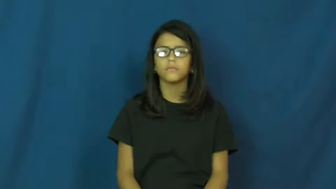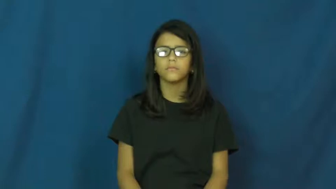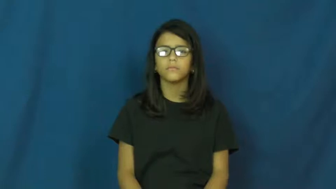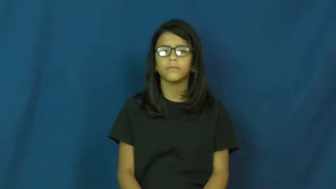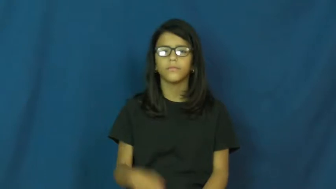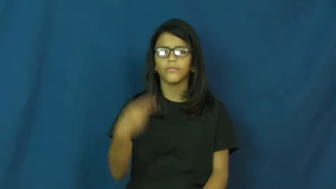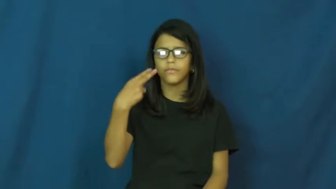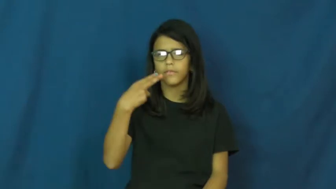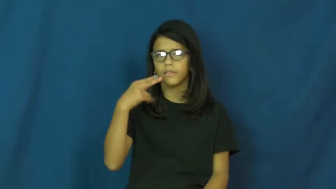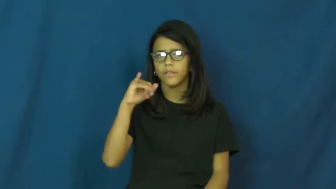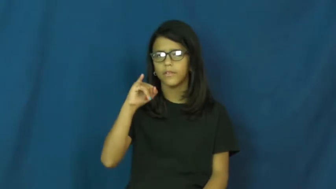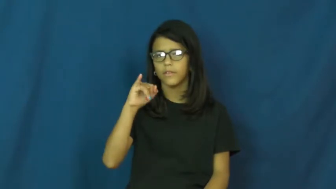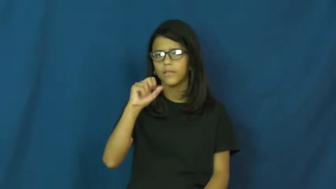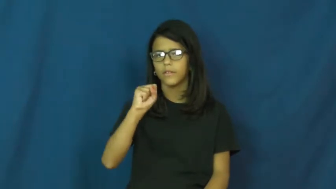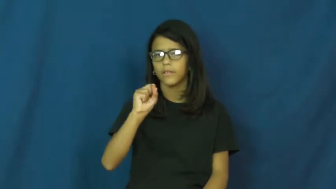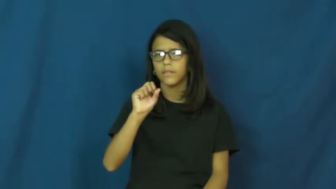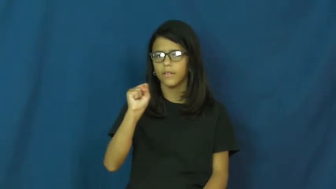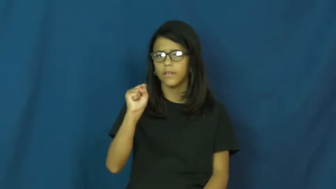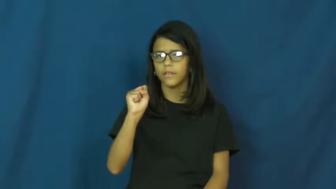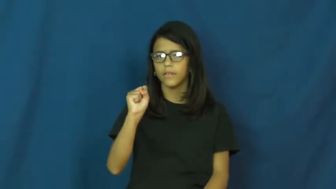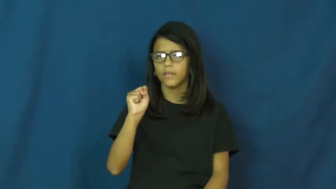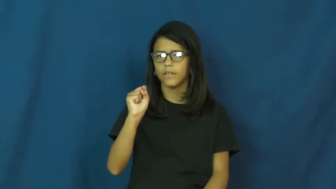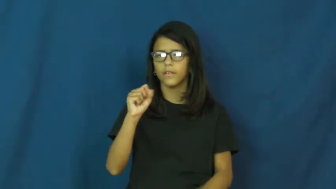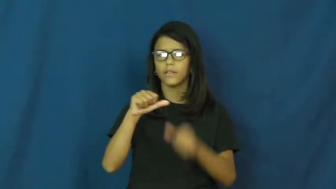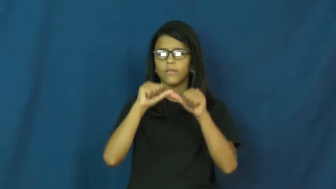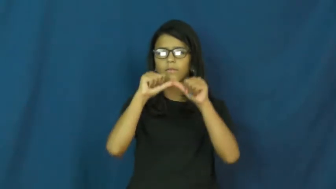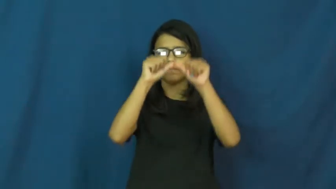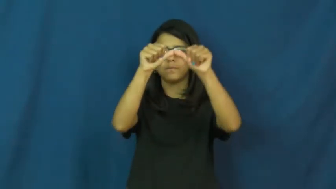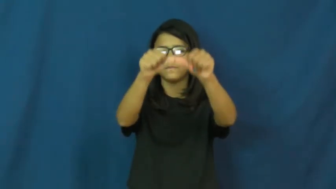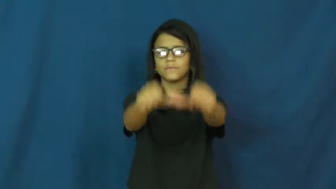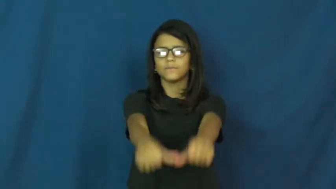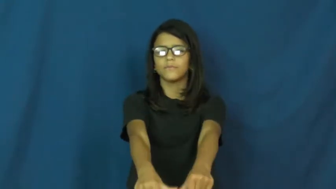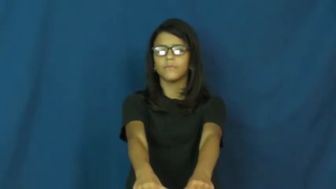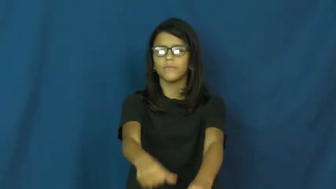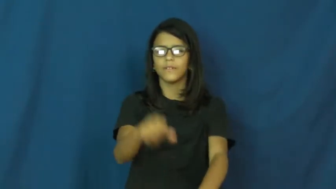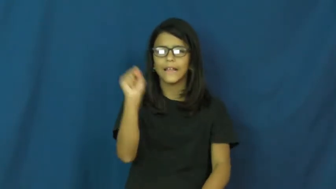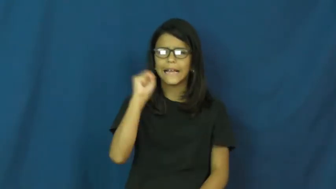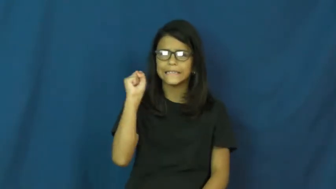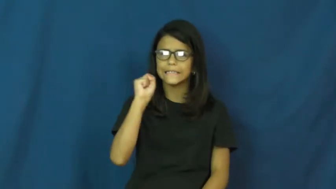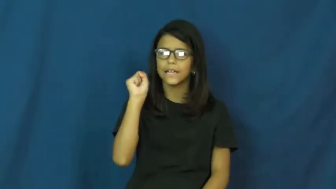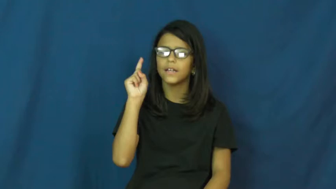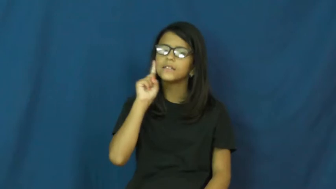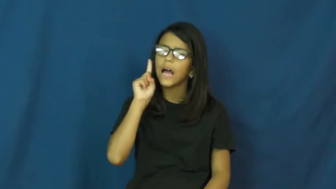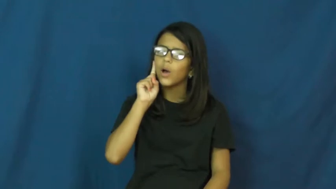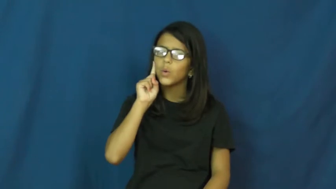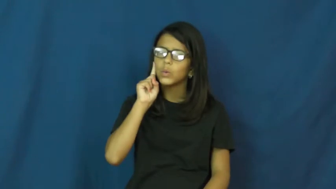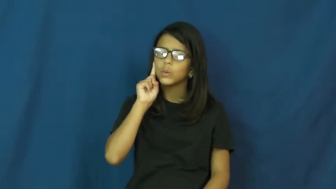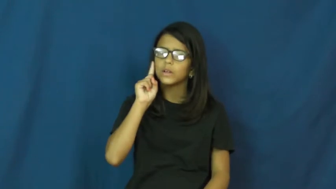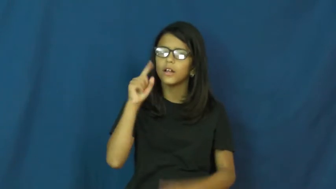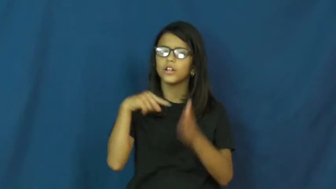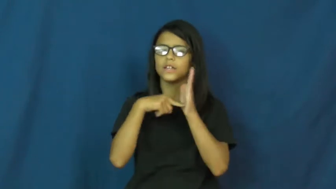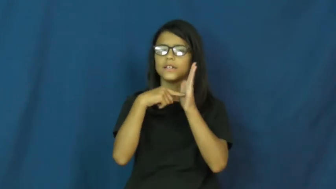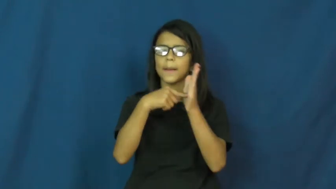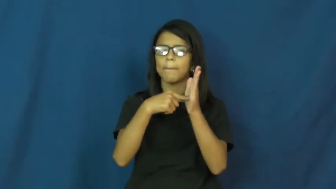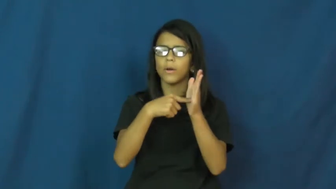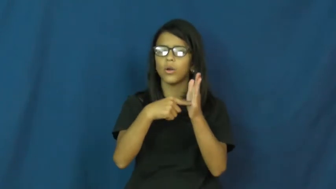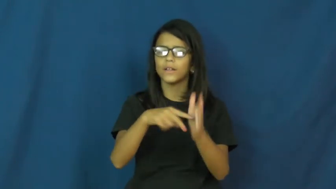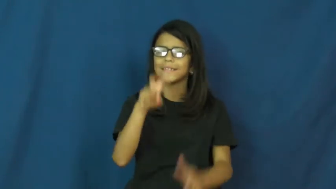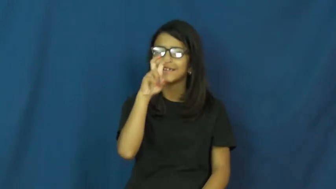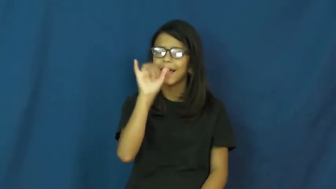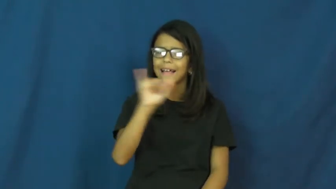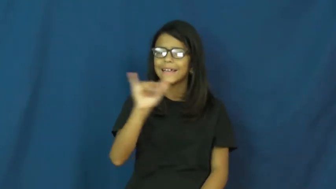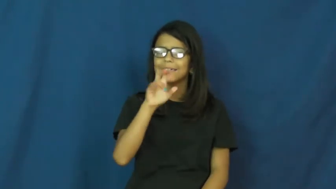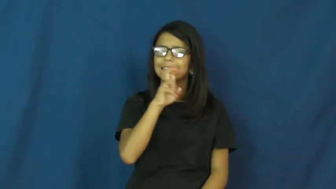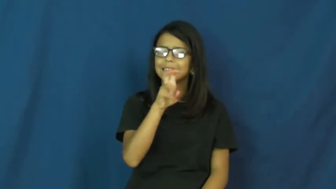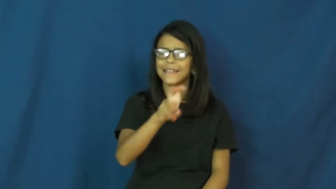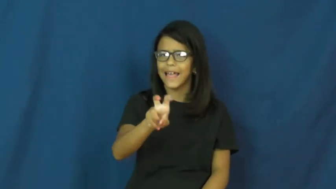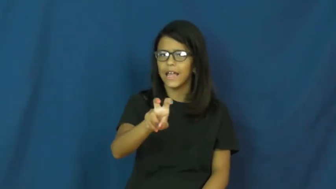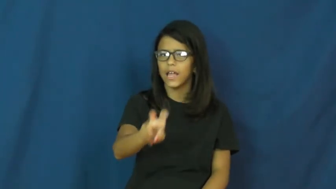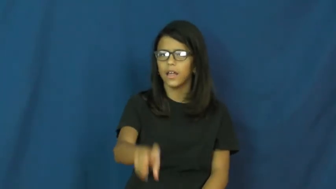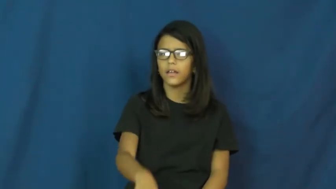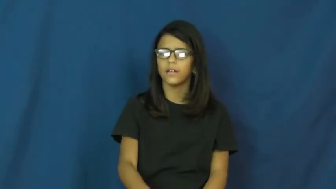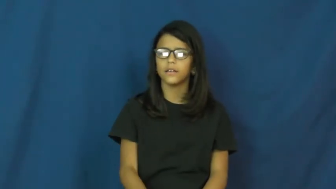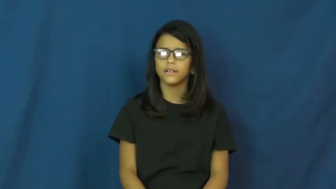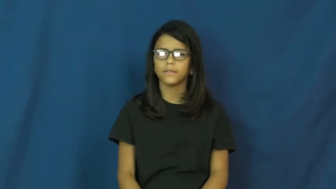hiss,hiss at